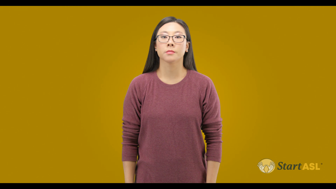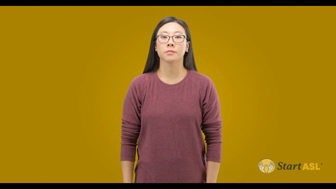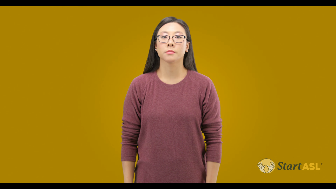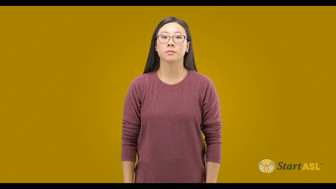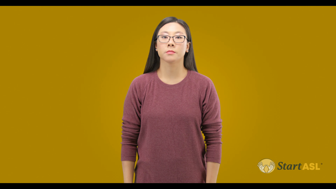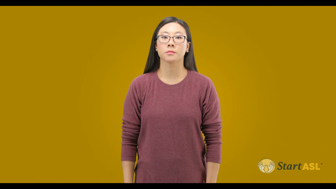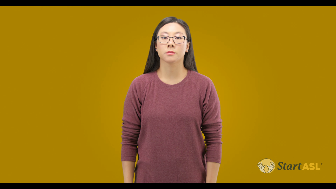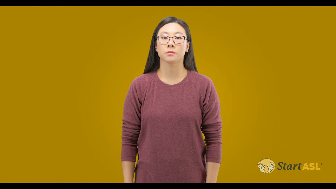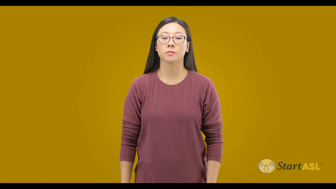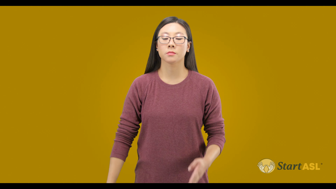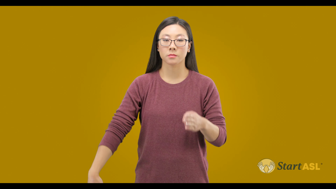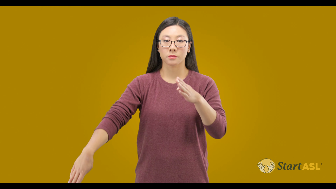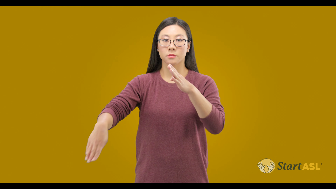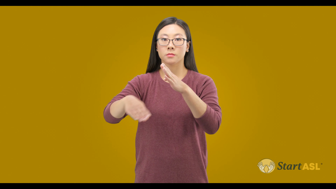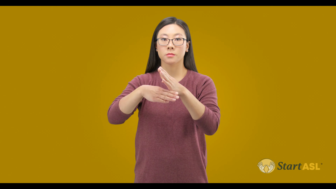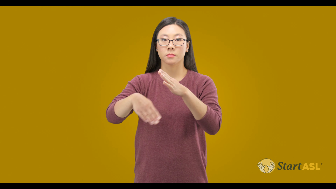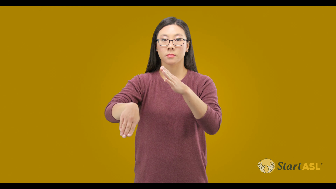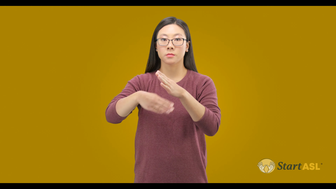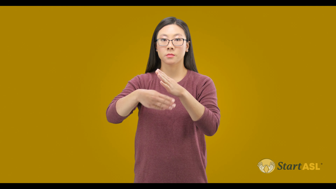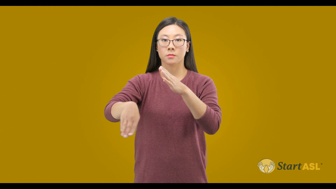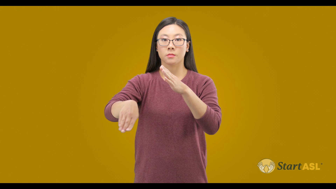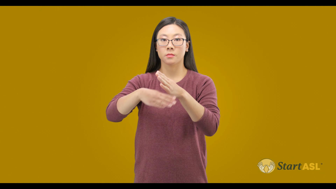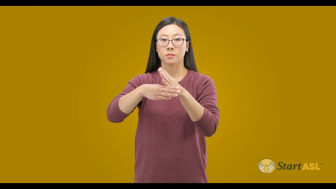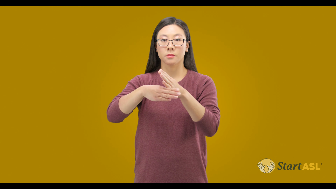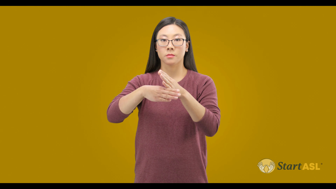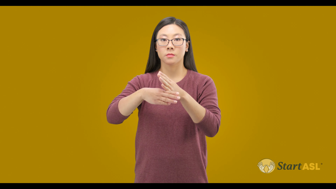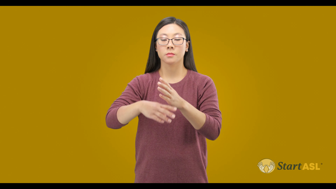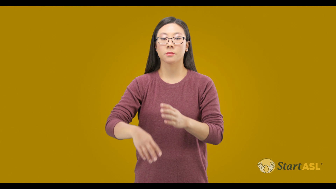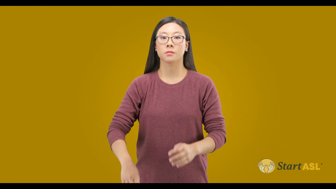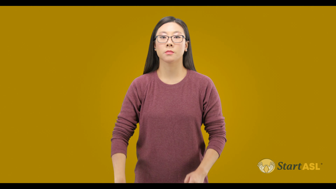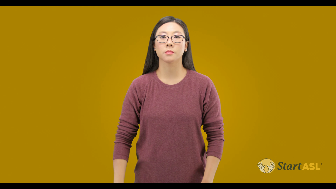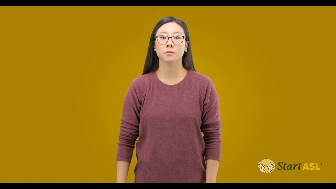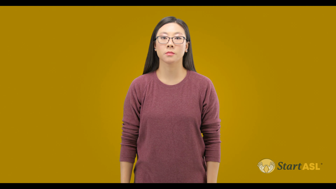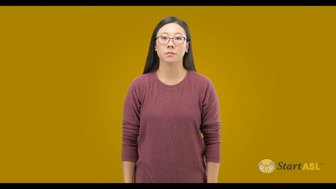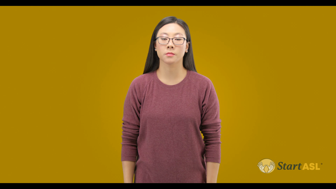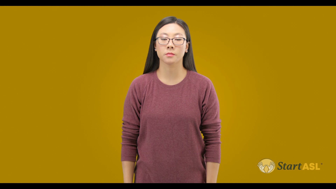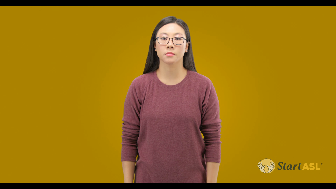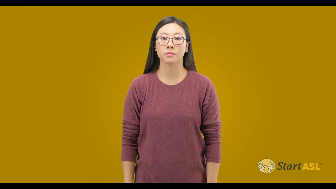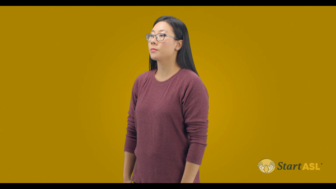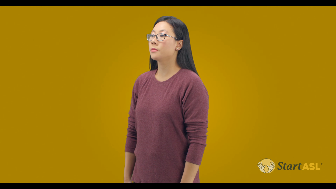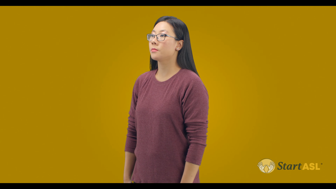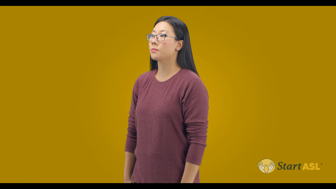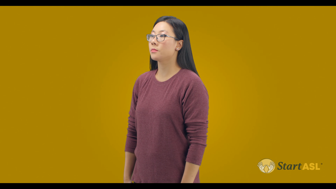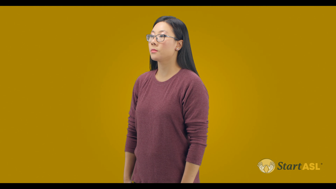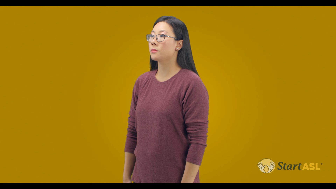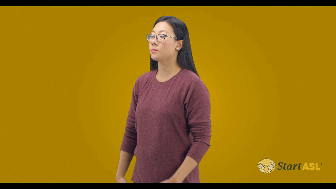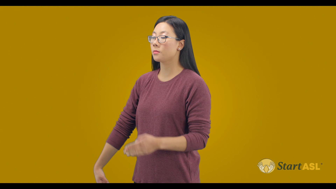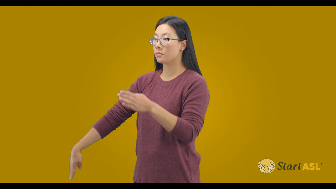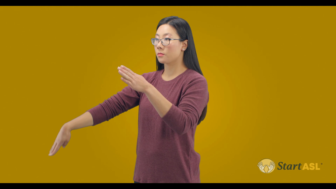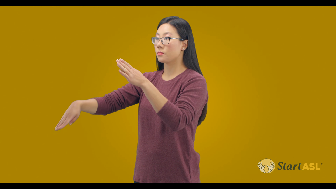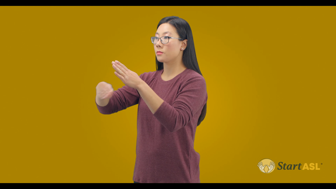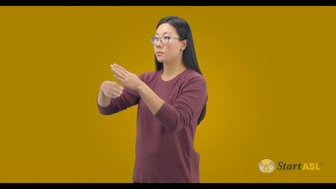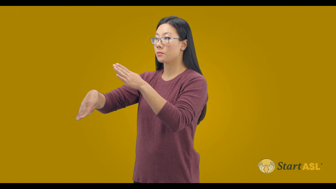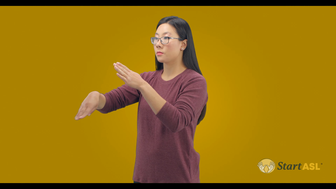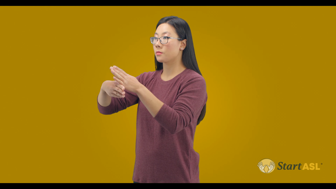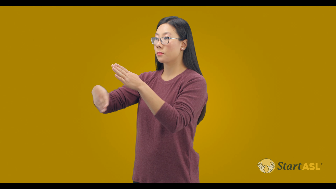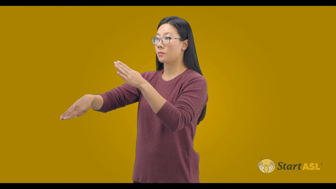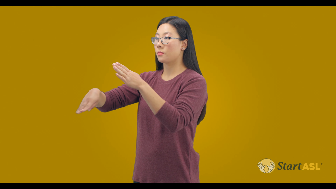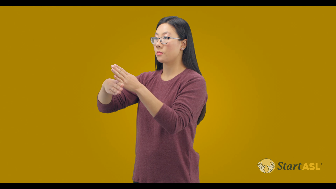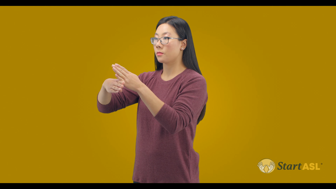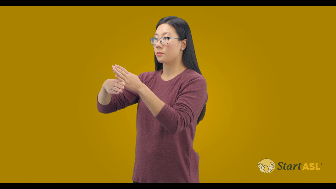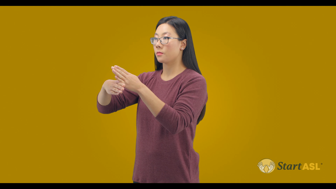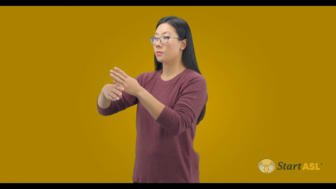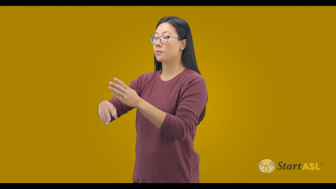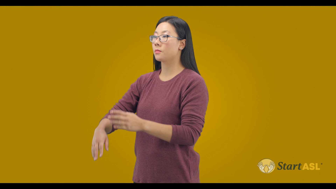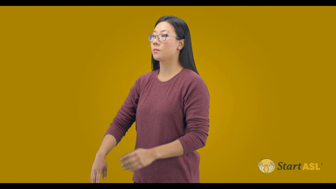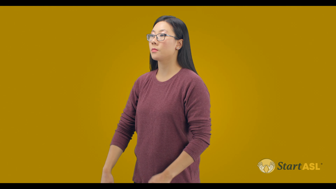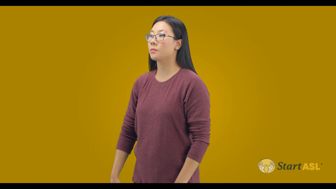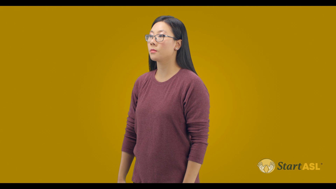soccer